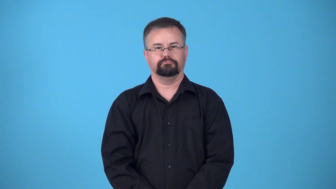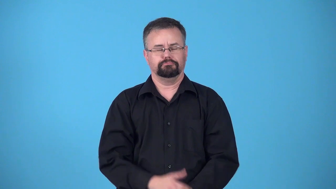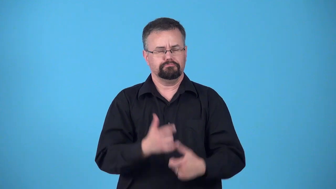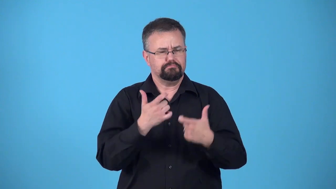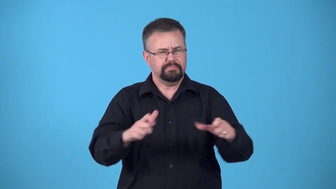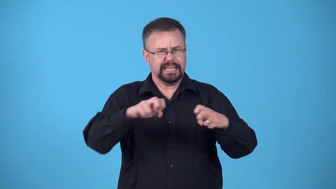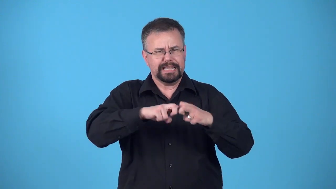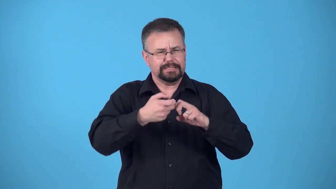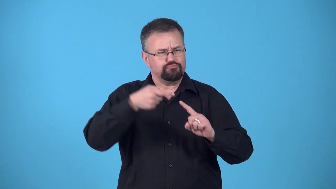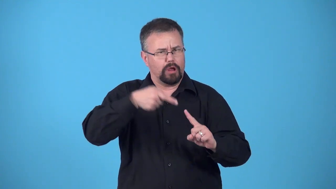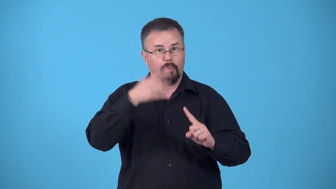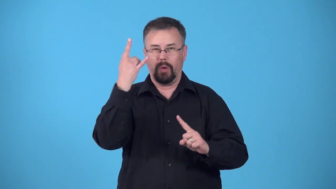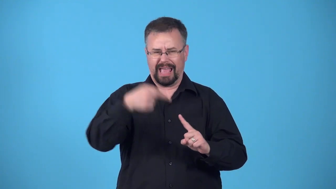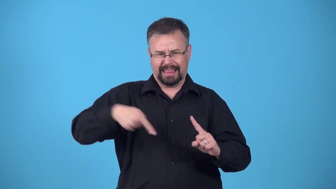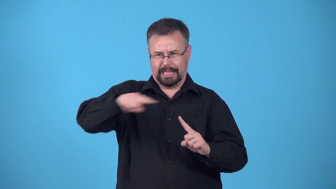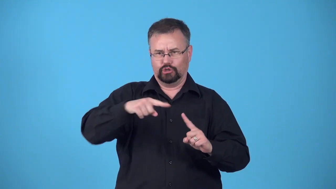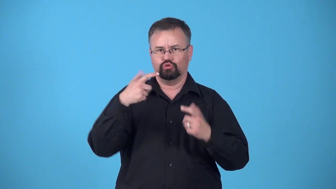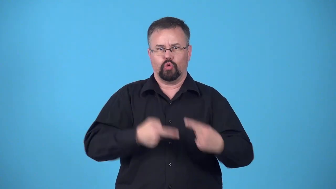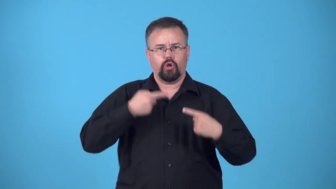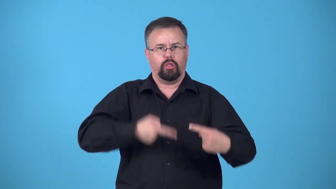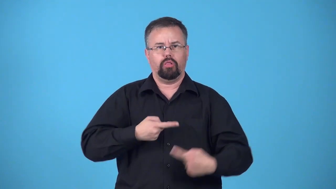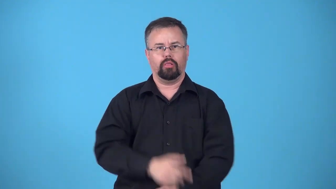eight hundred pound gorilla in the room